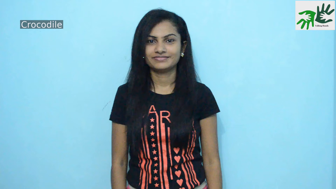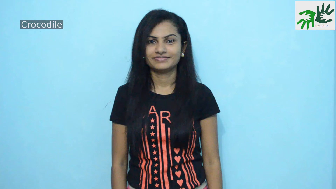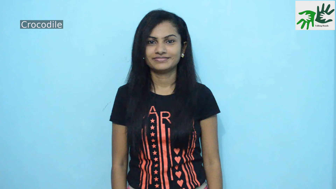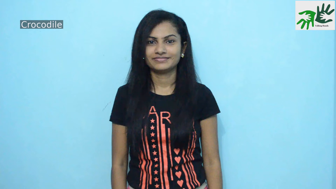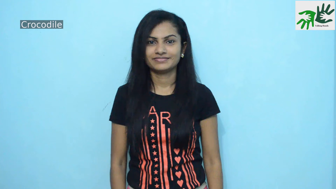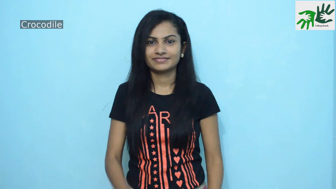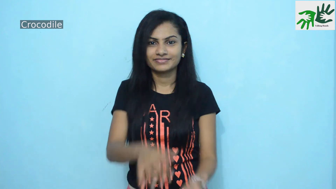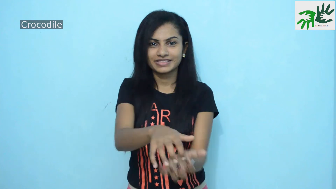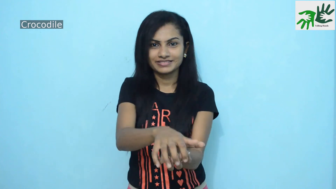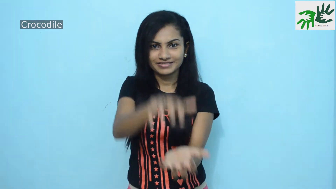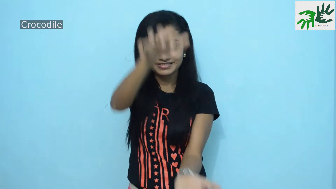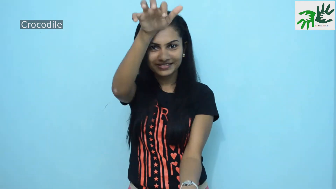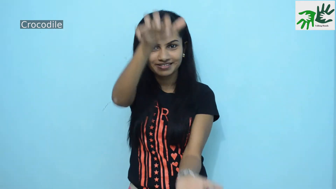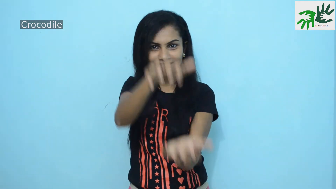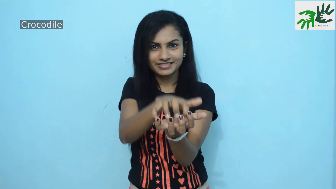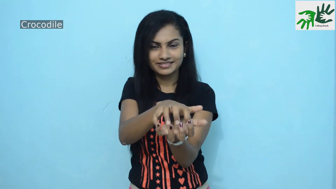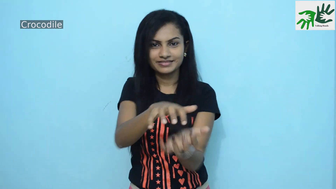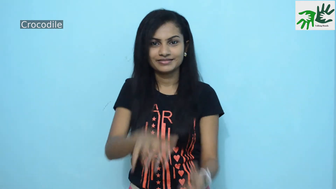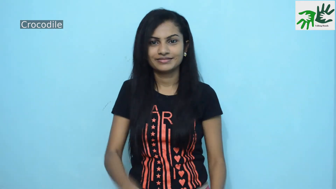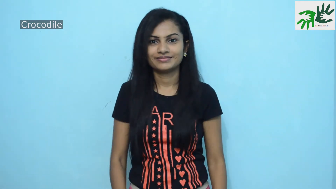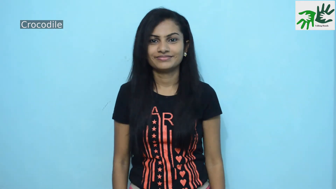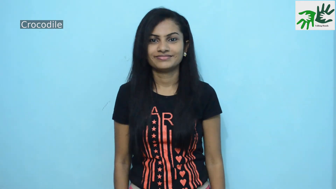Crocodile